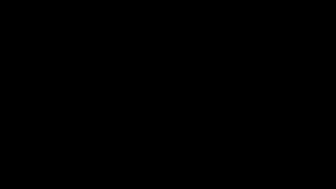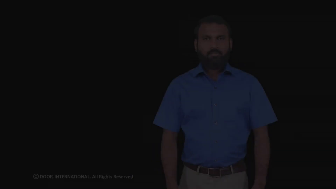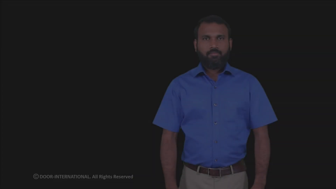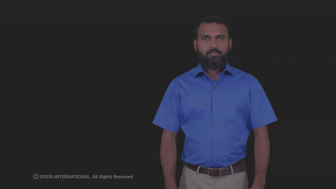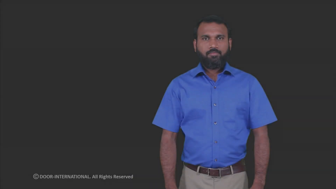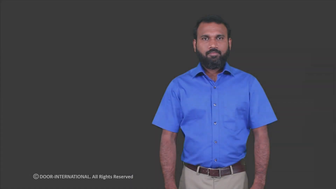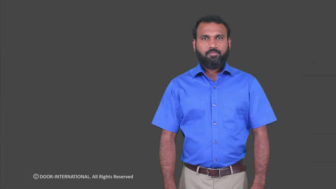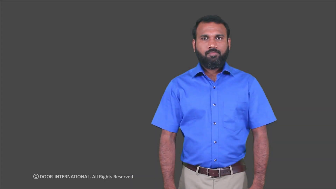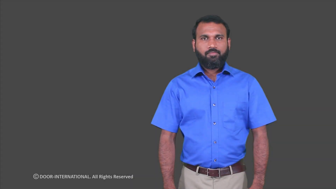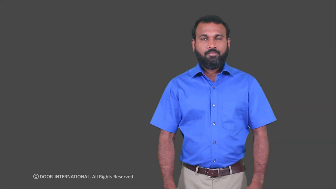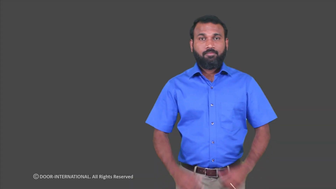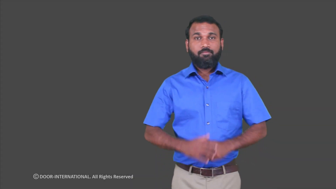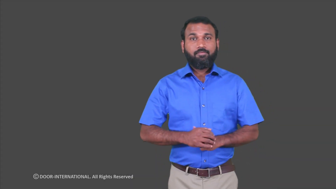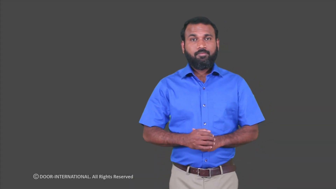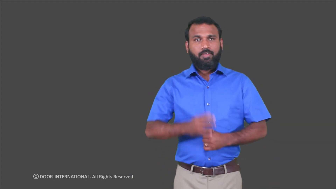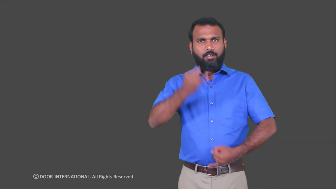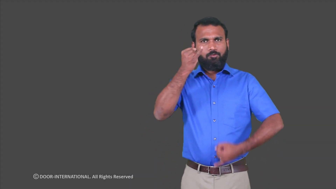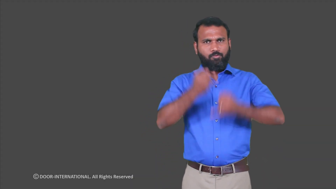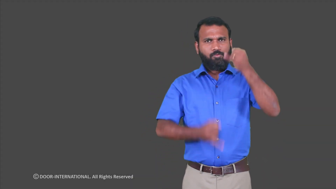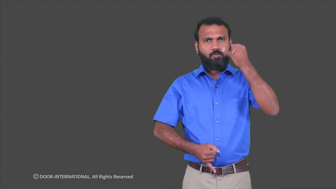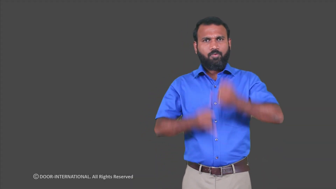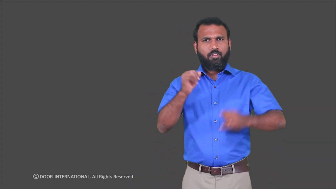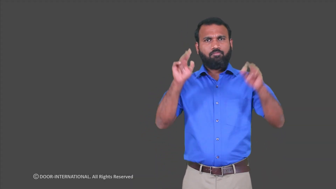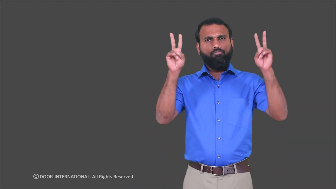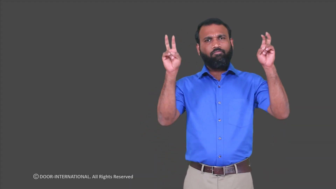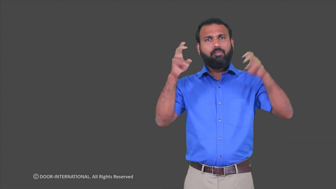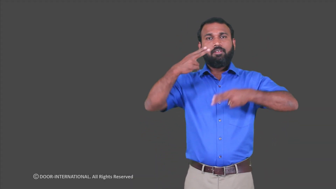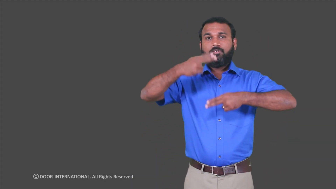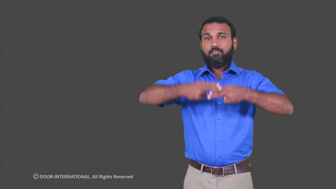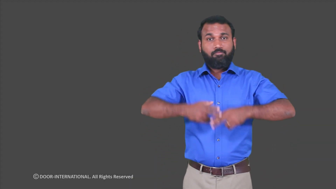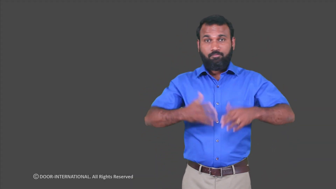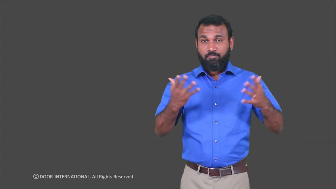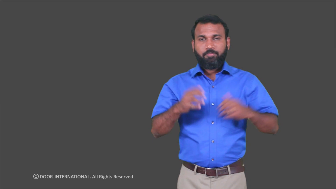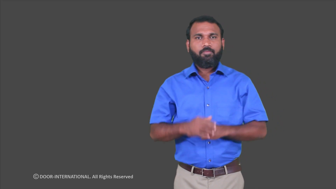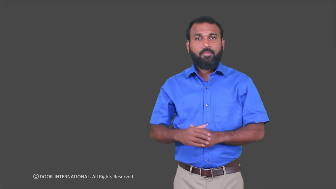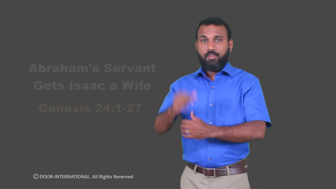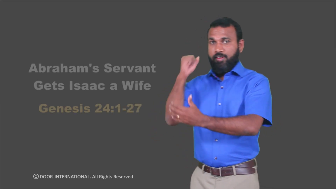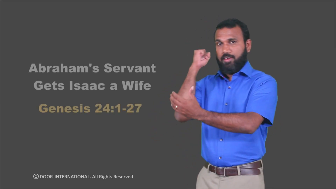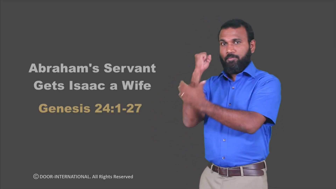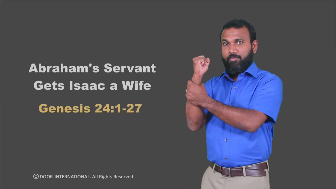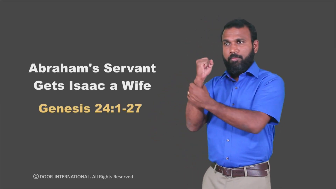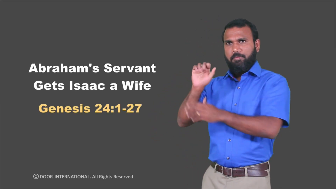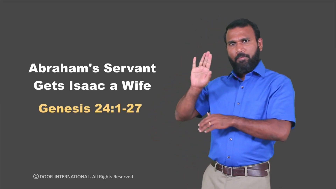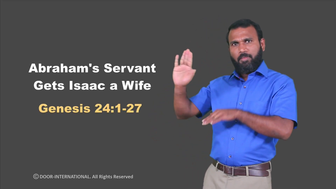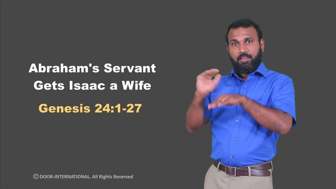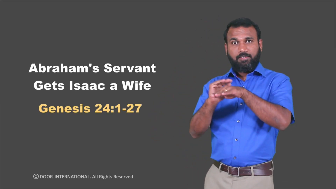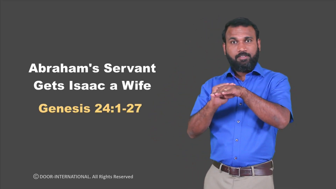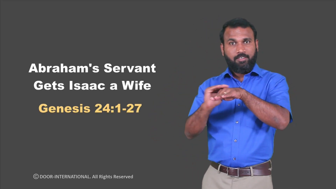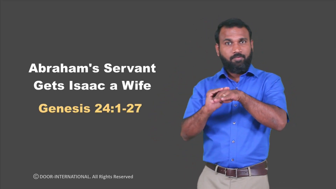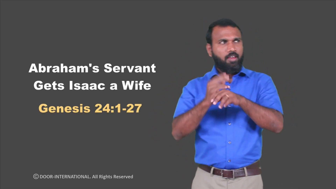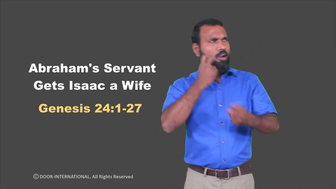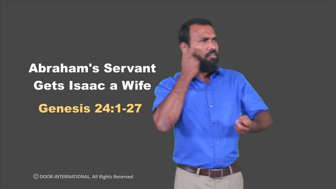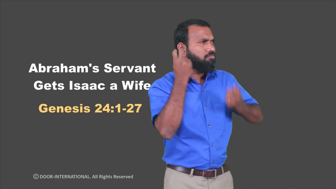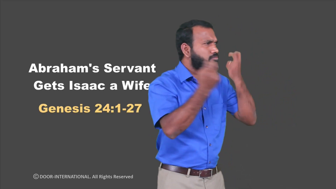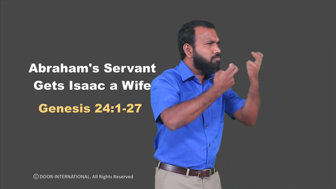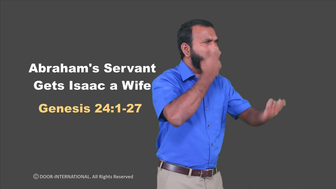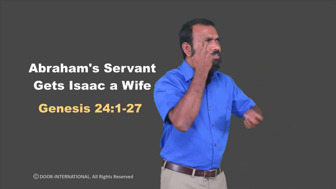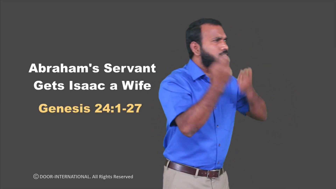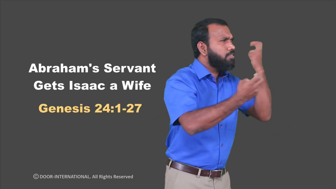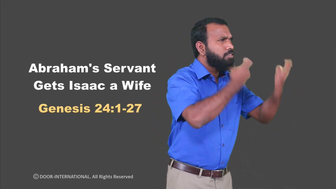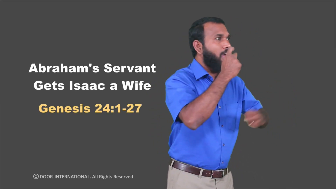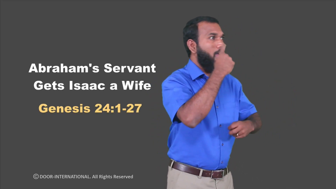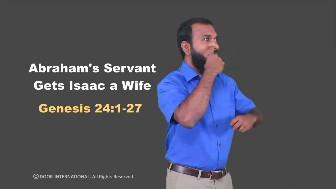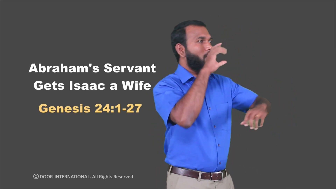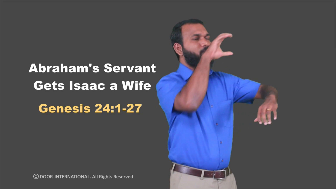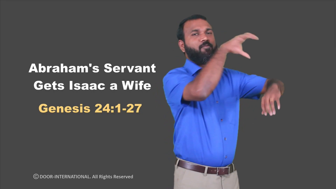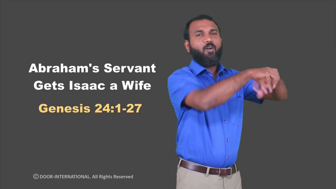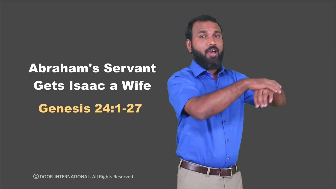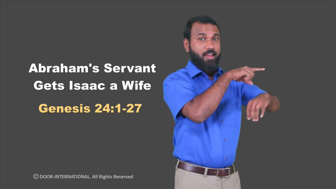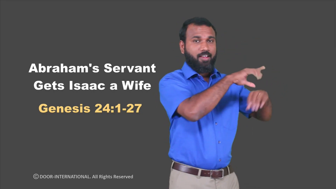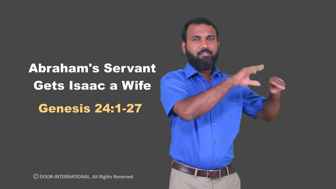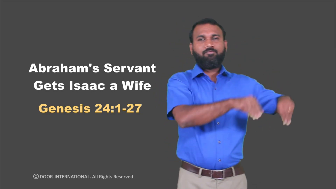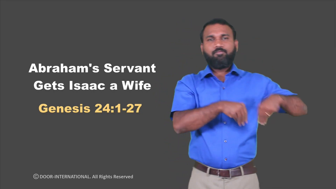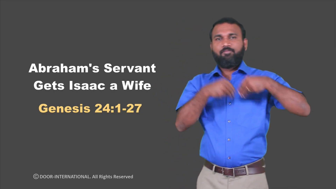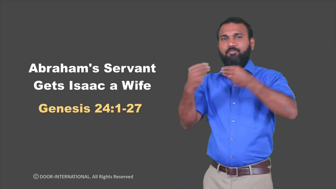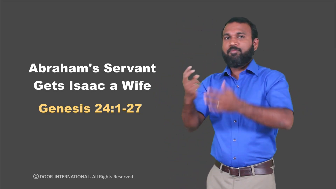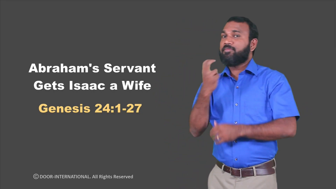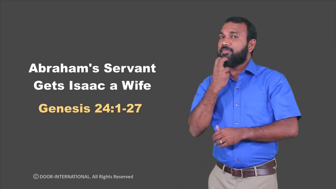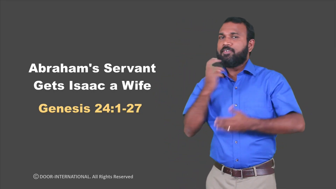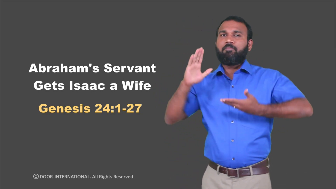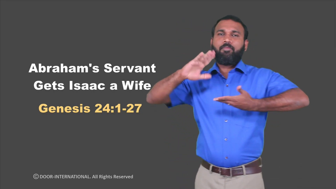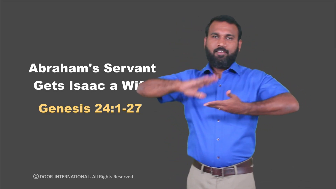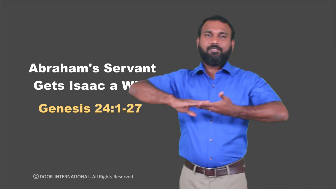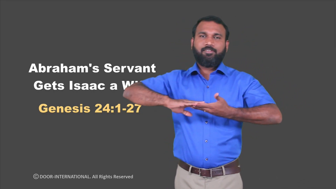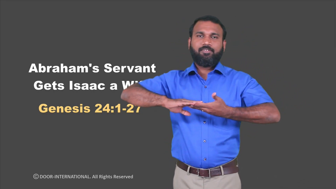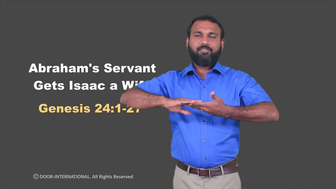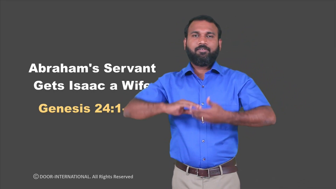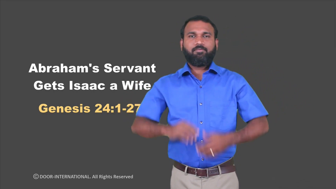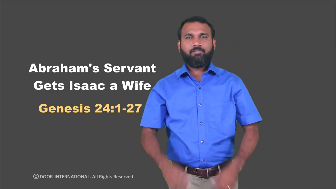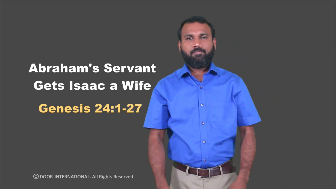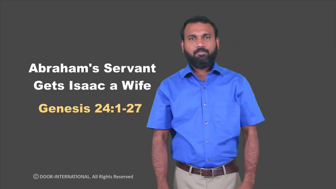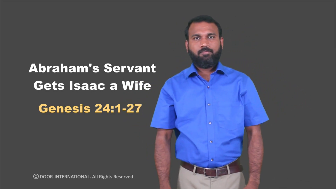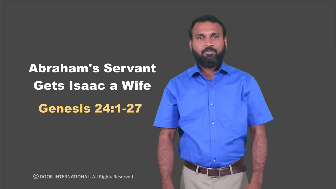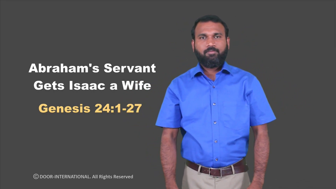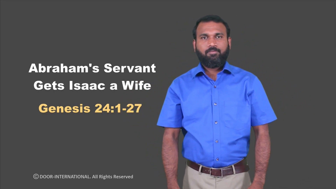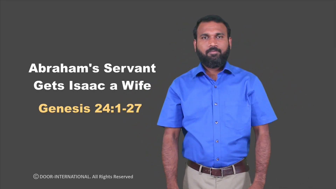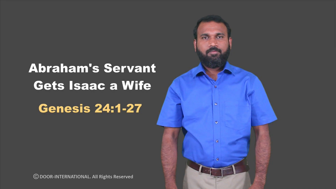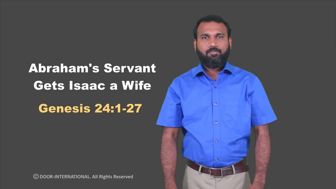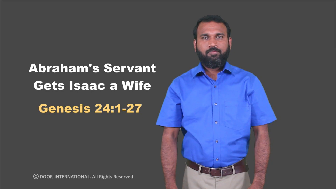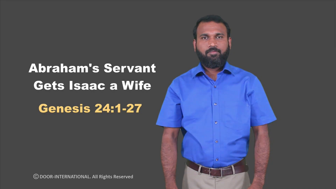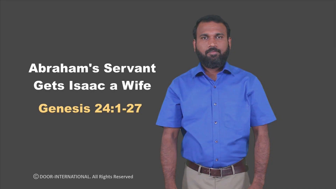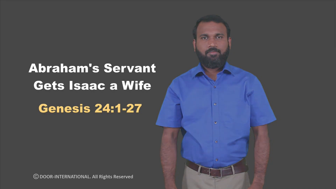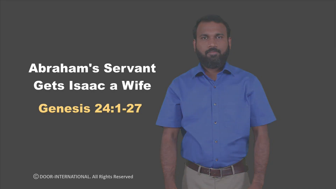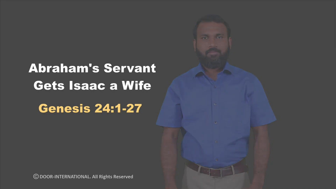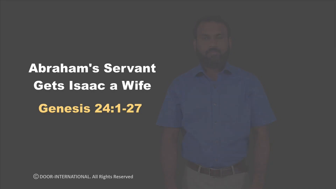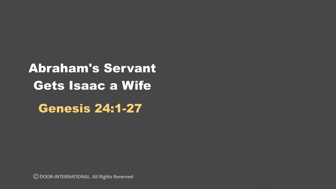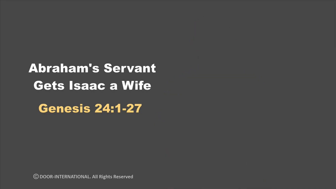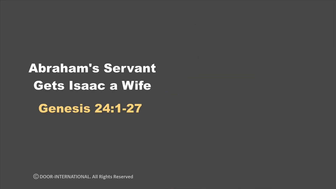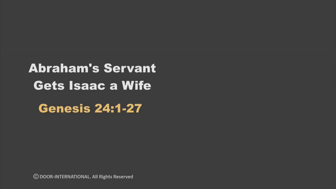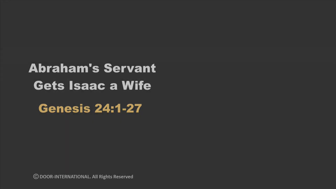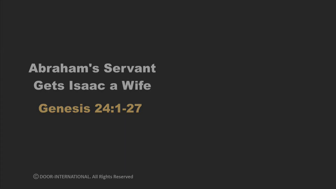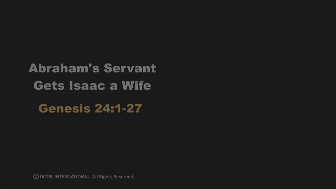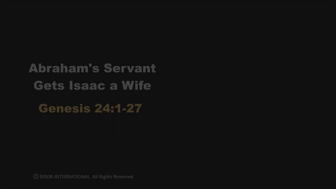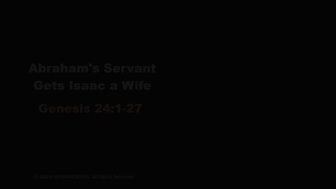Abraham's Servant Gets Isaac a Wife